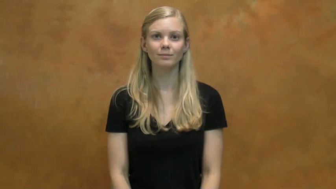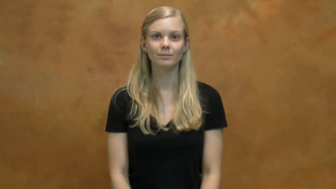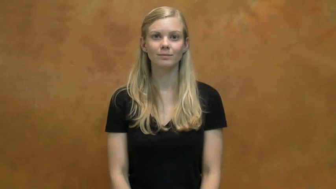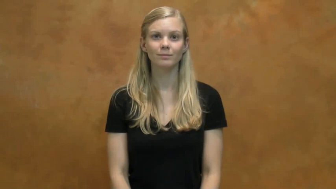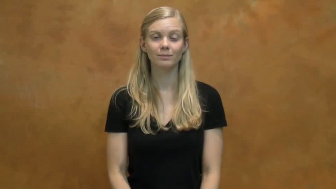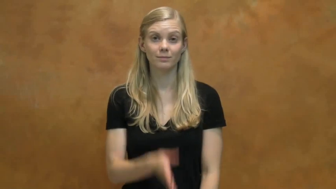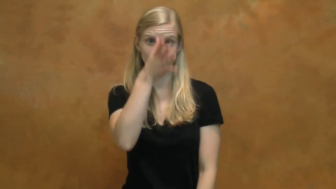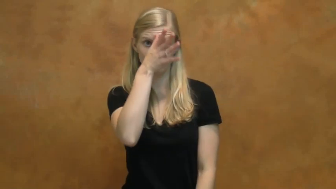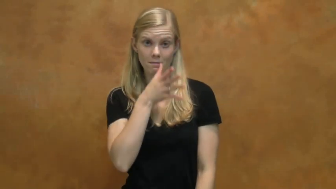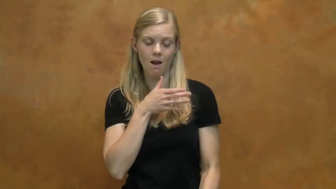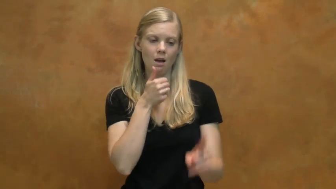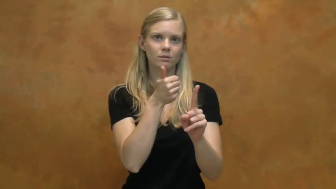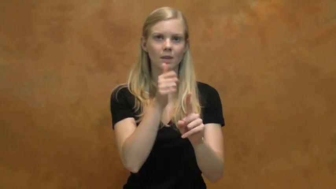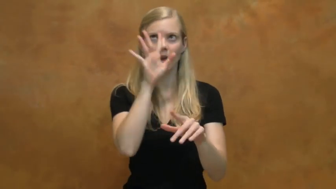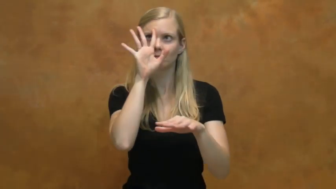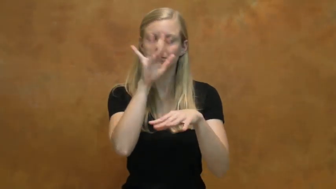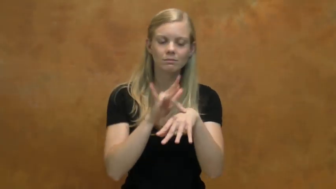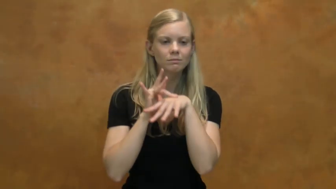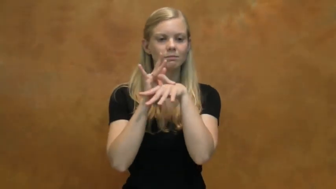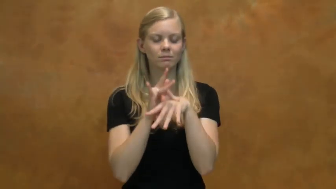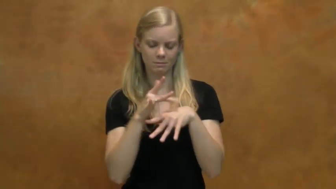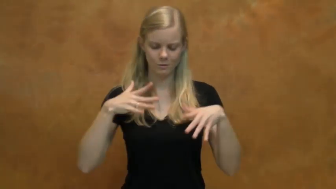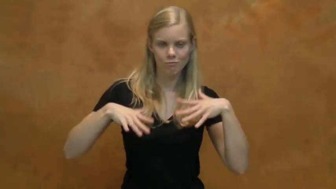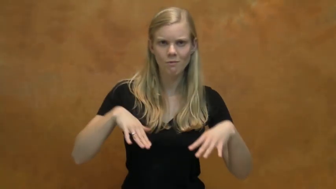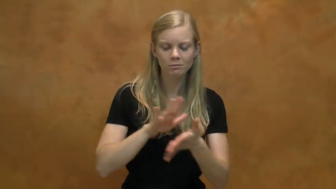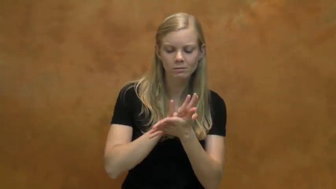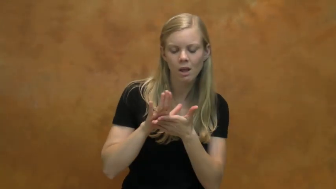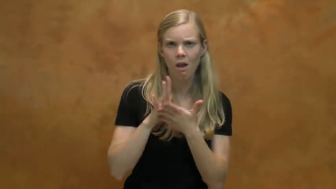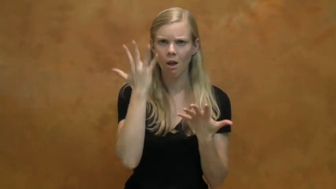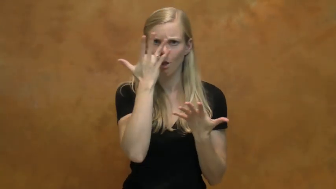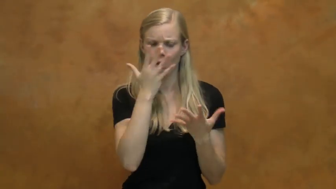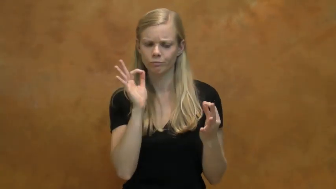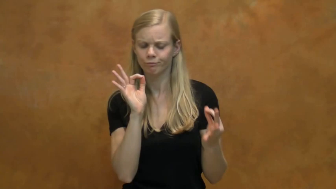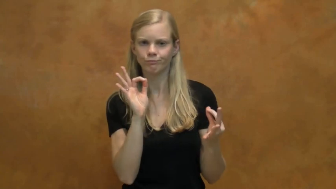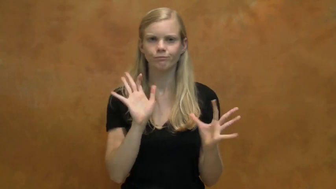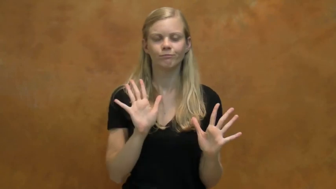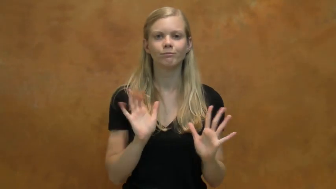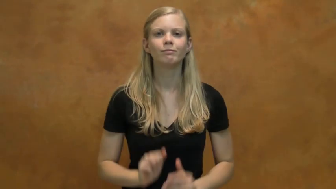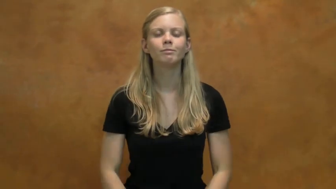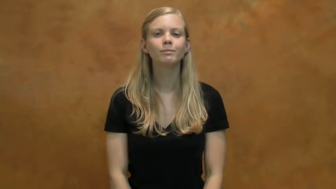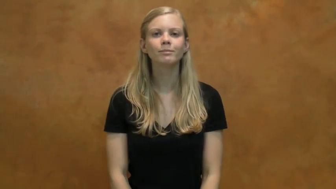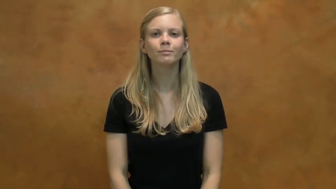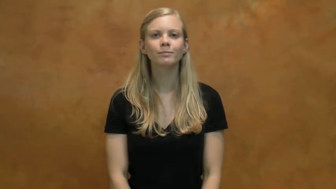dandy,metrosexual